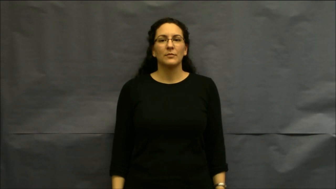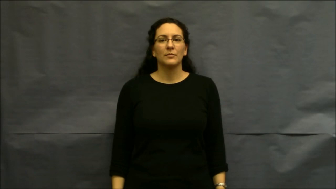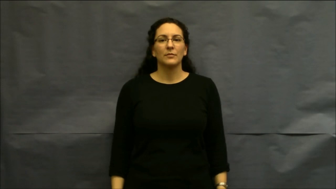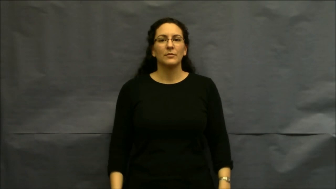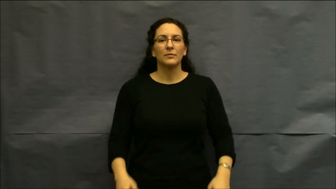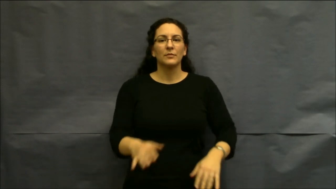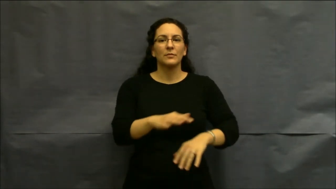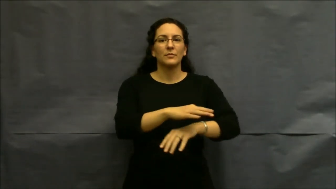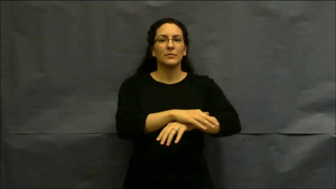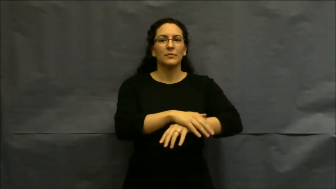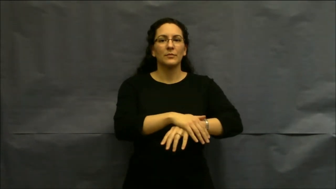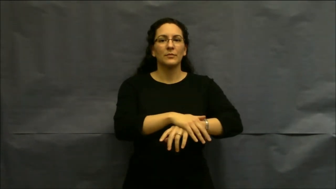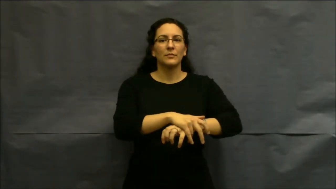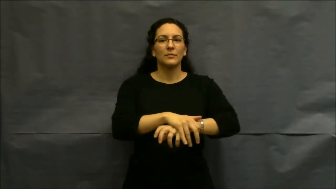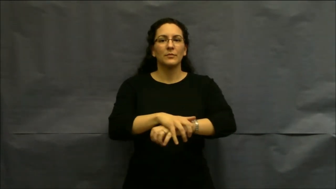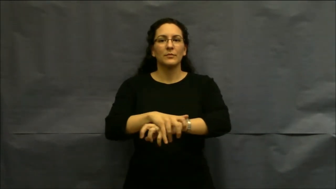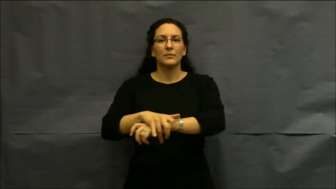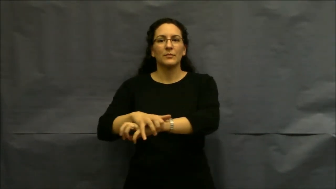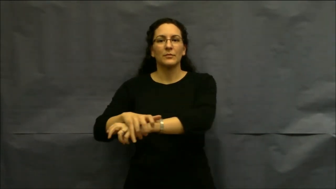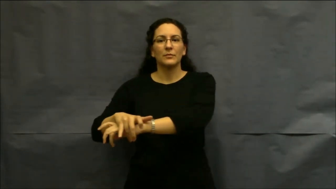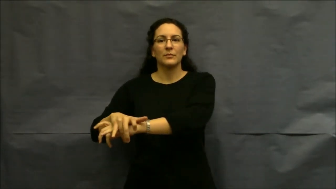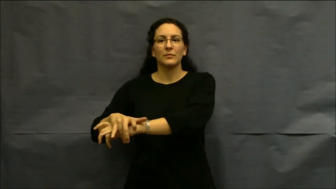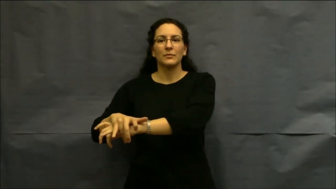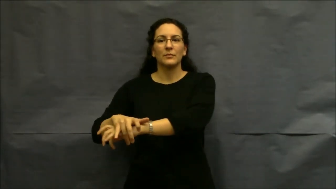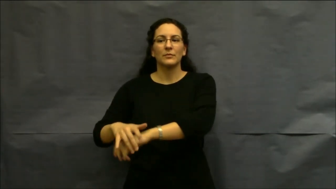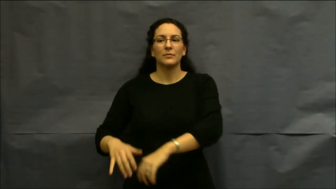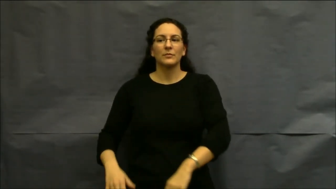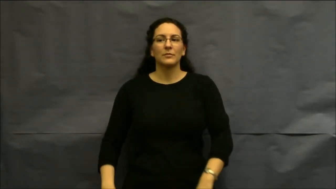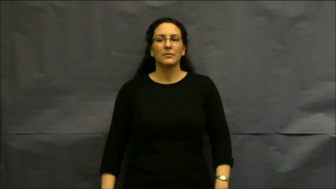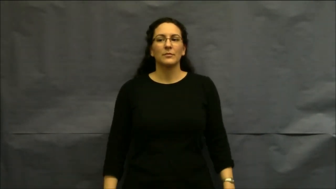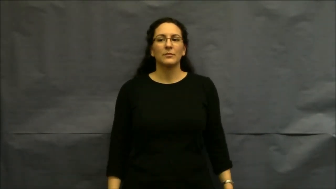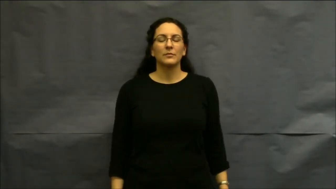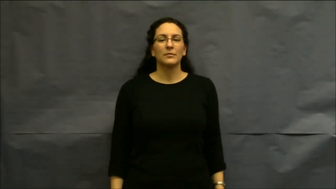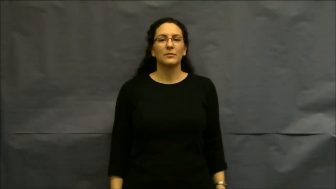Crab